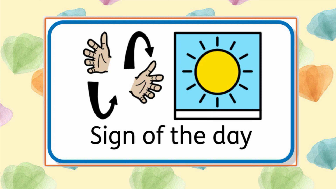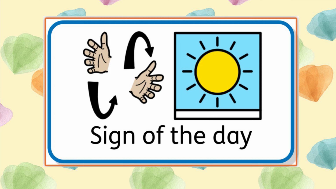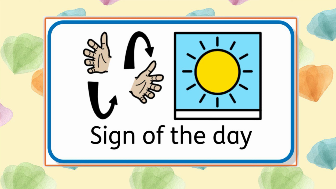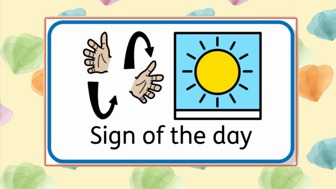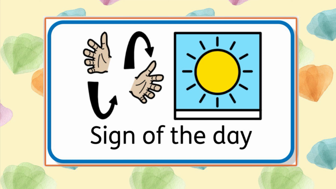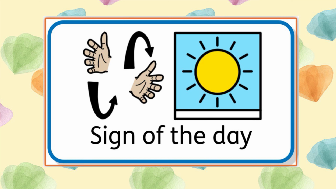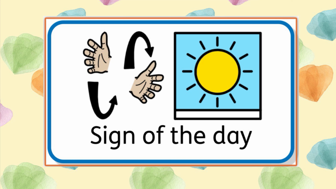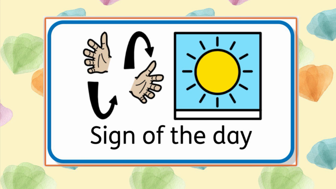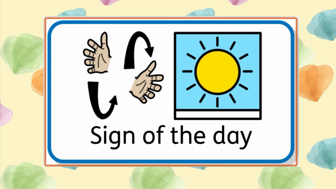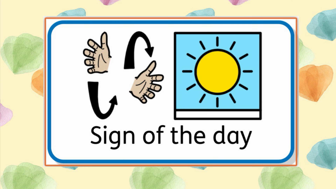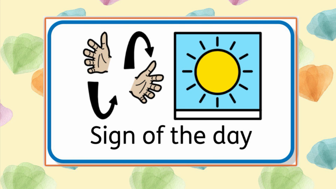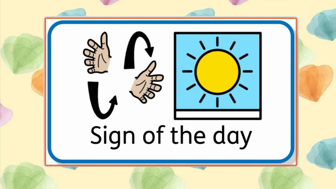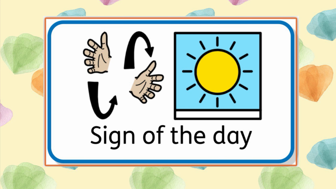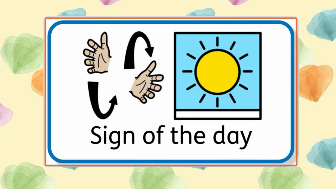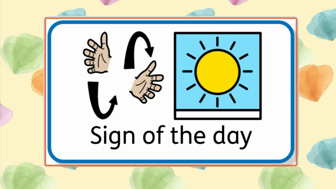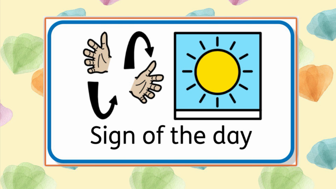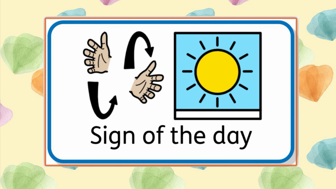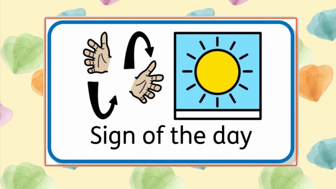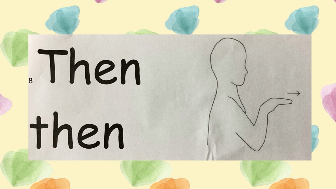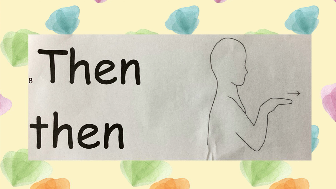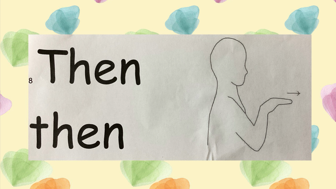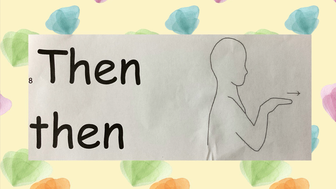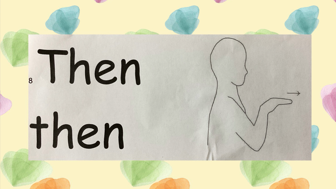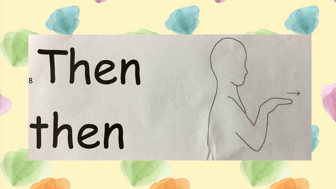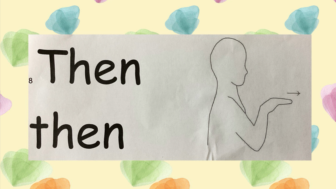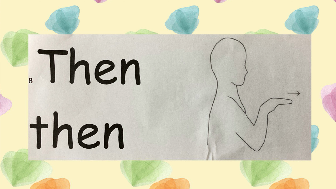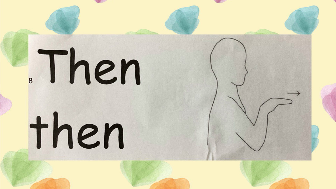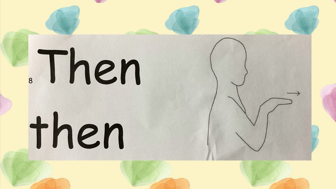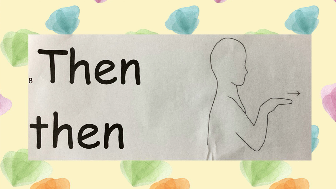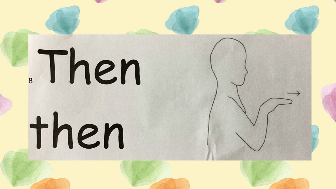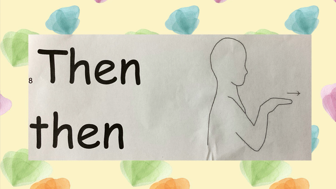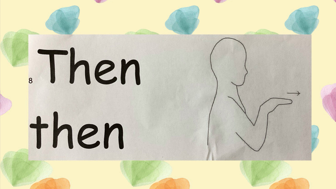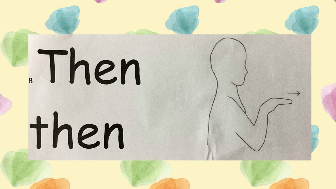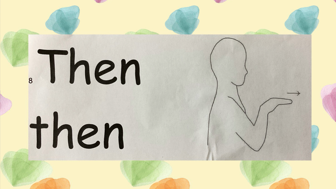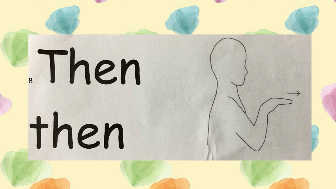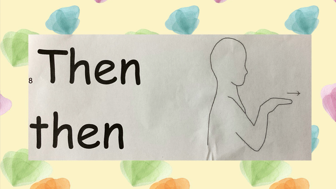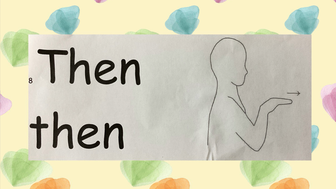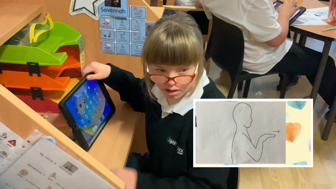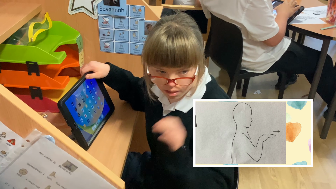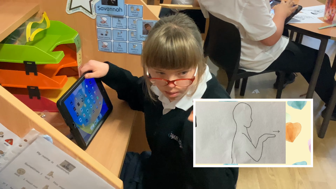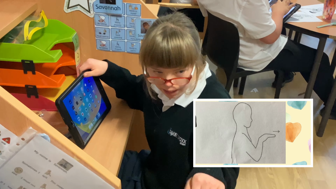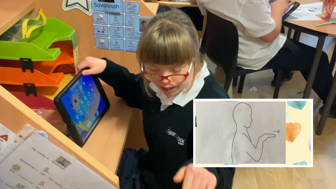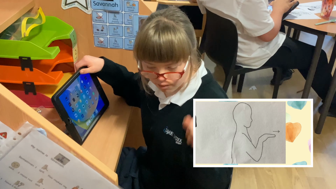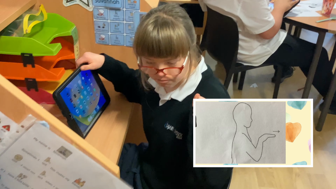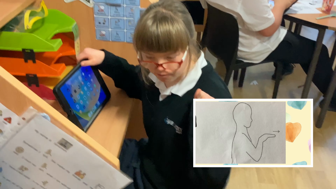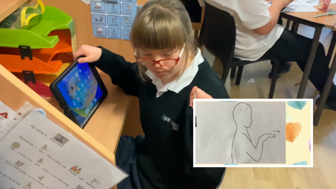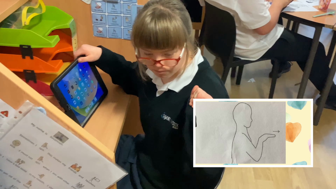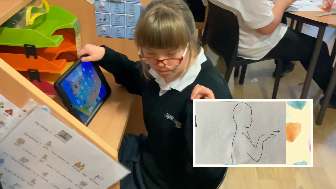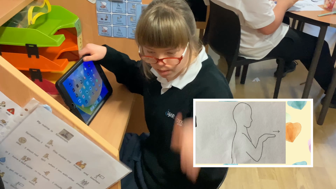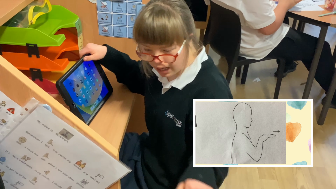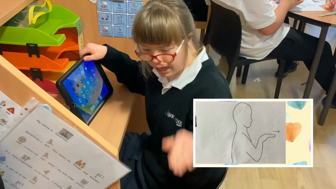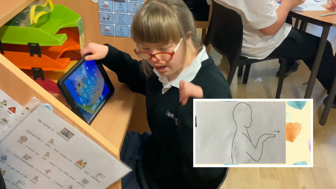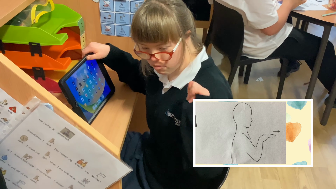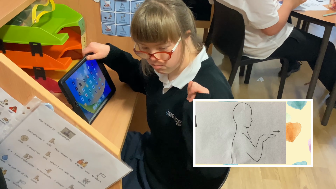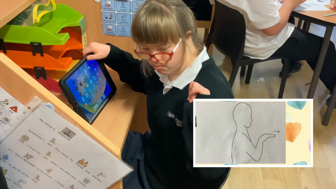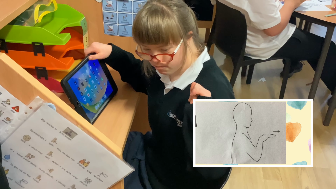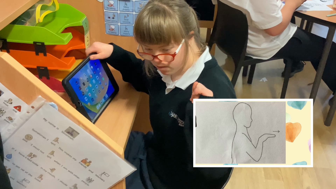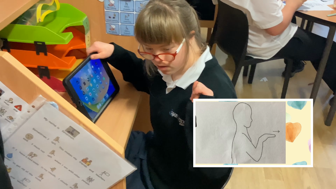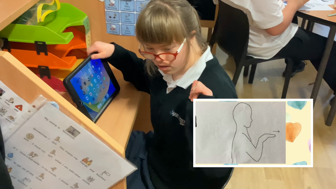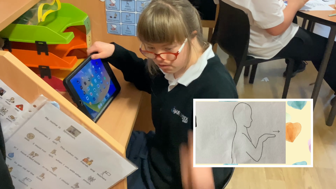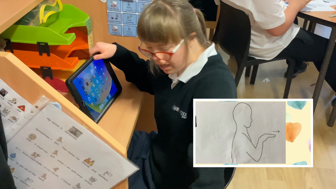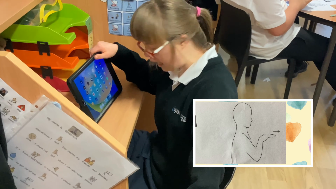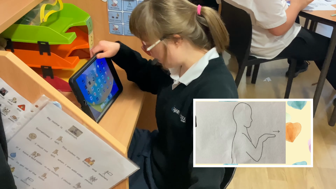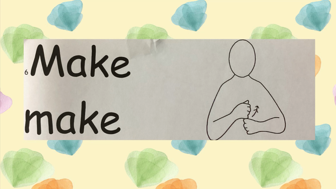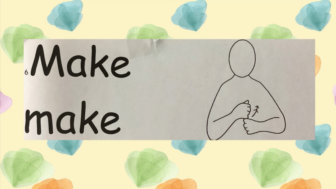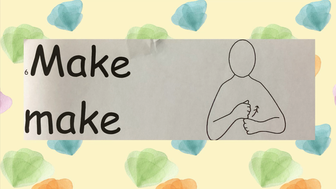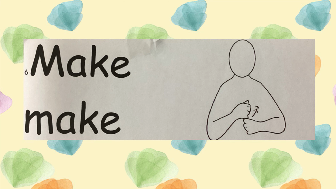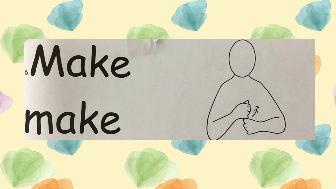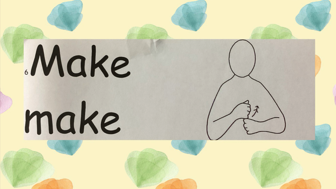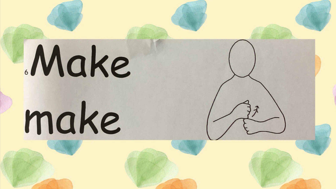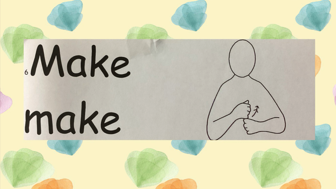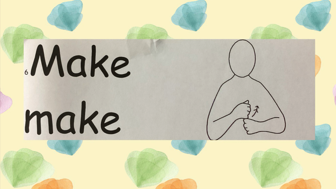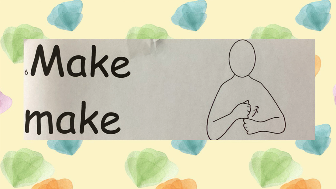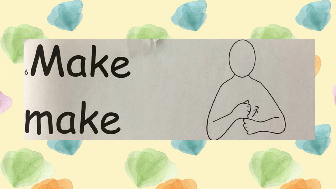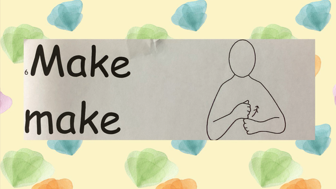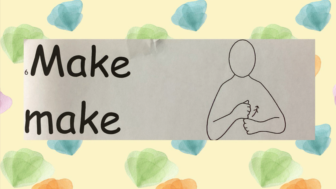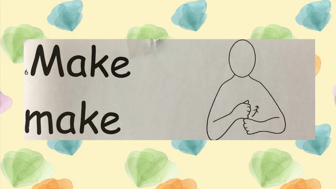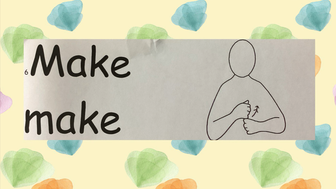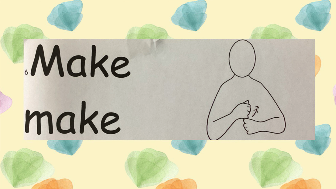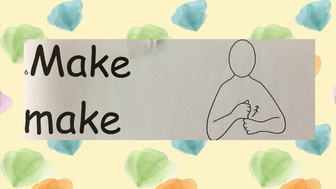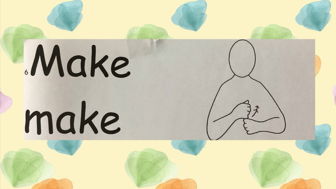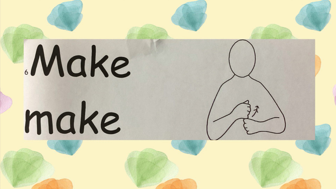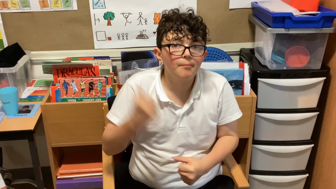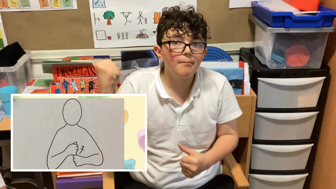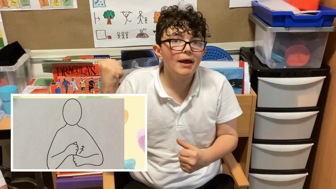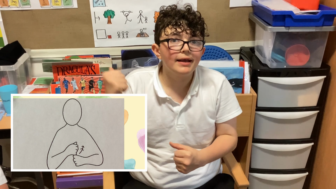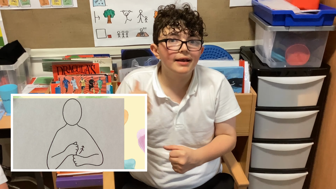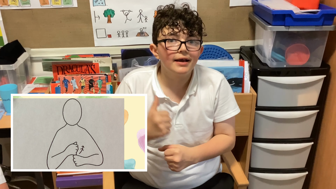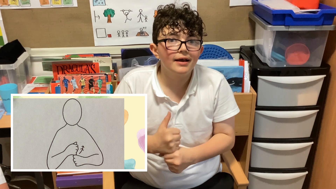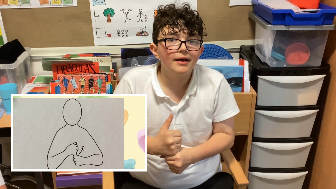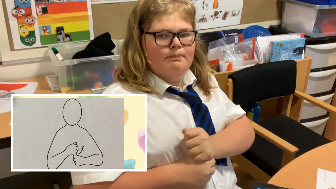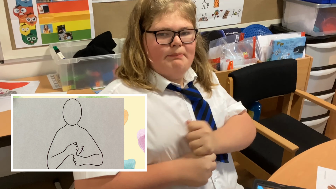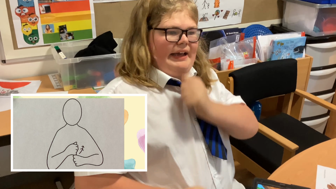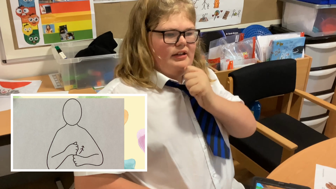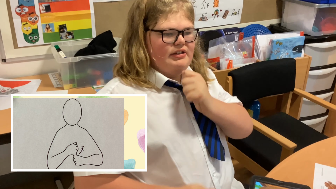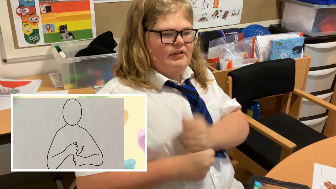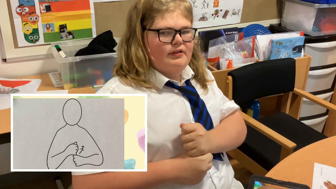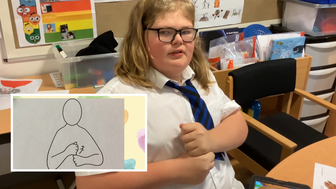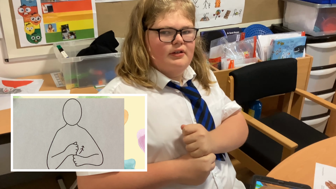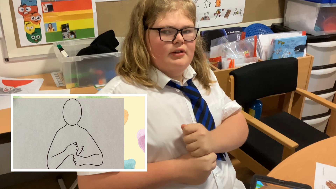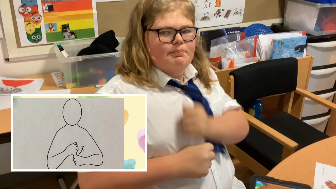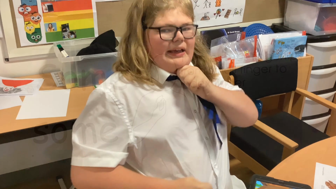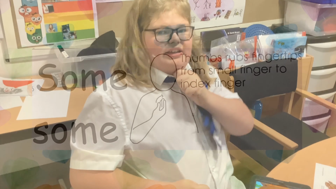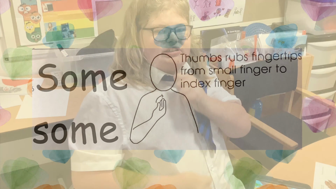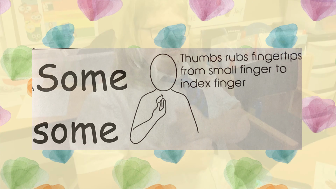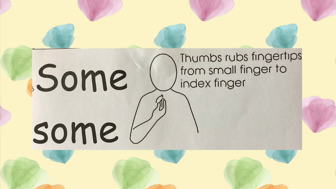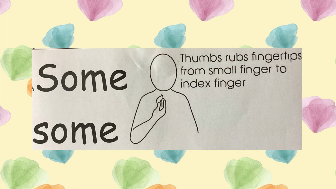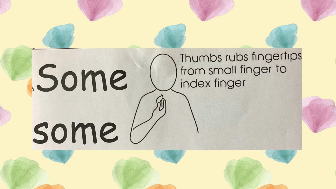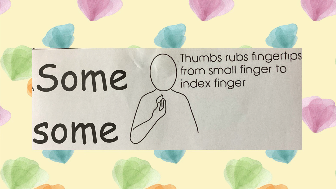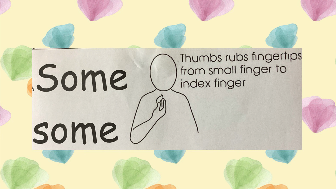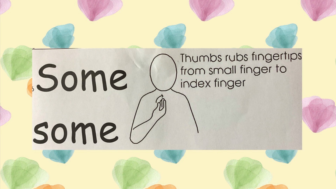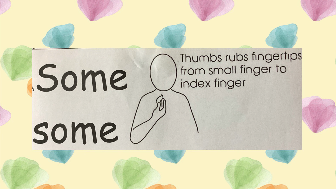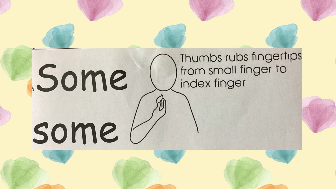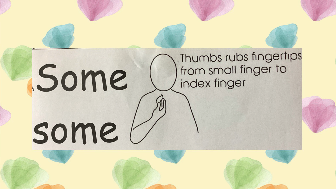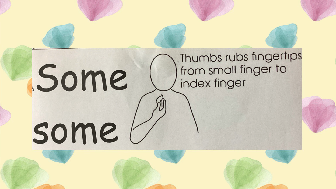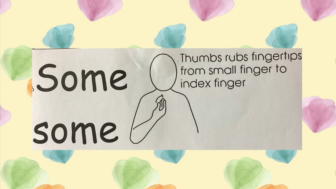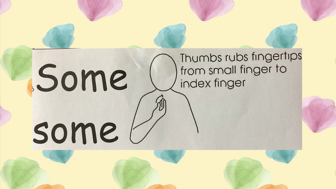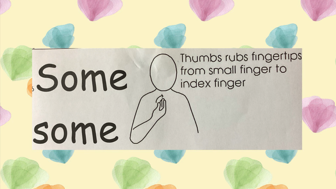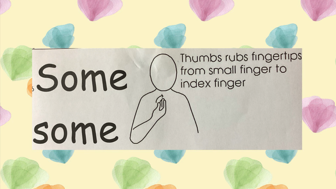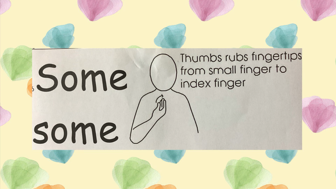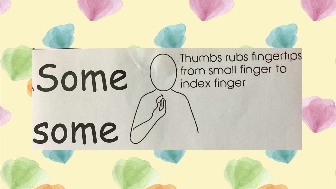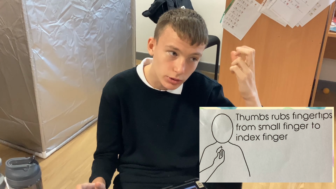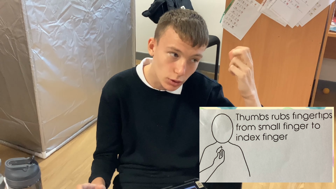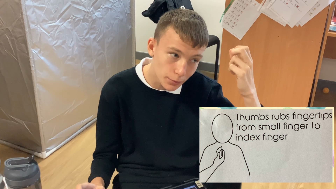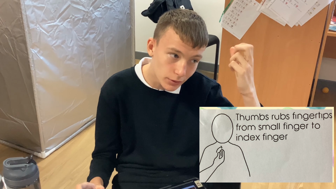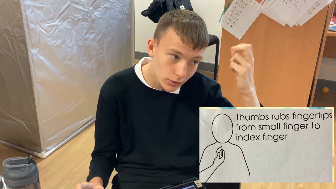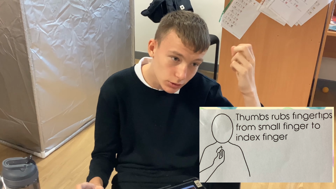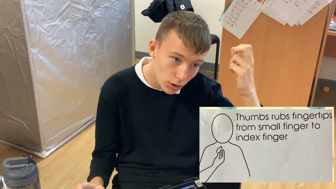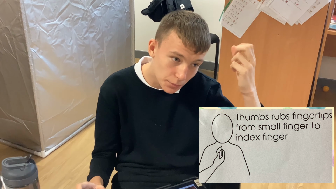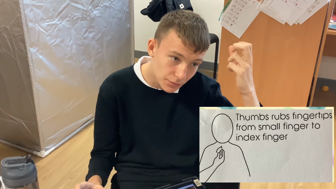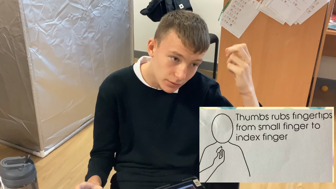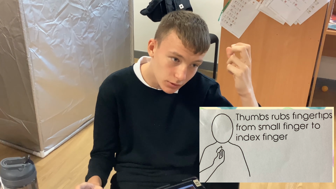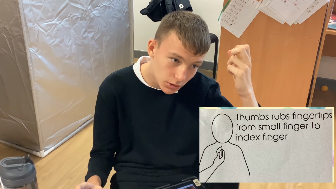'Then', 'Make', 'Some'